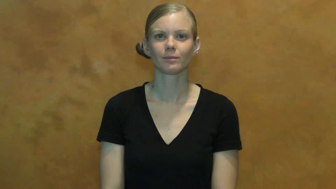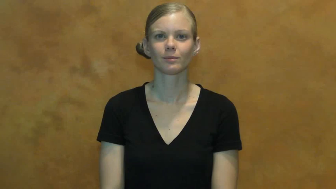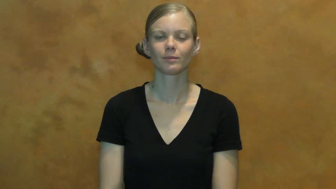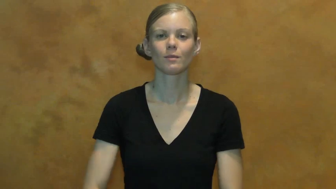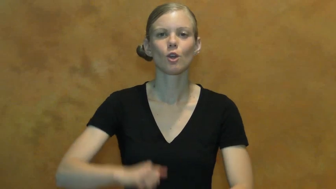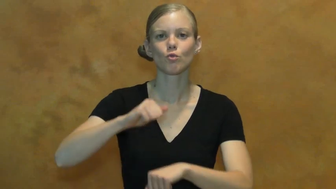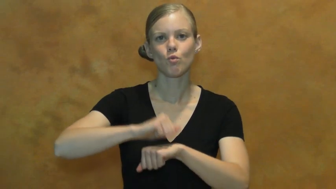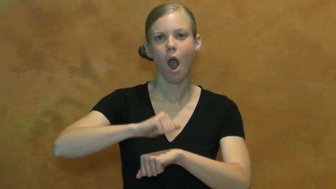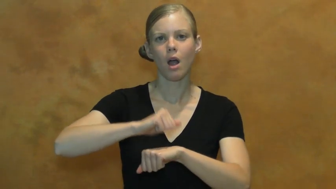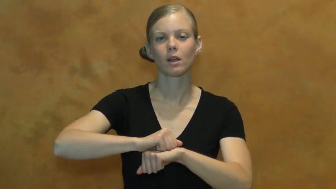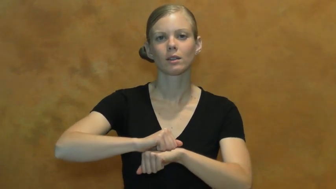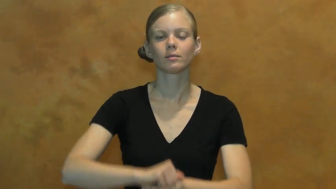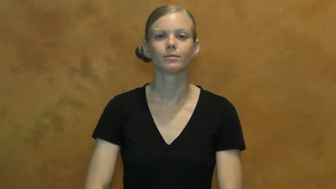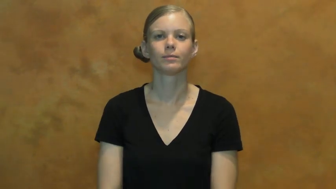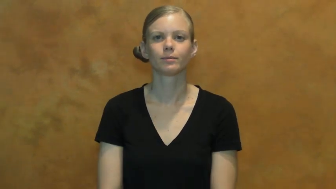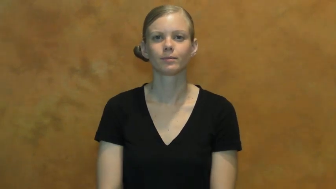rock